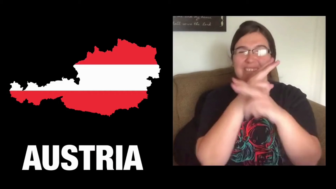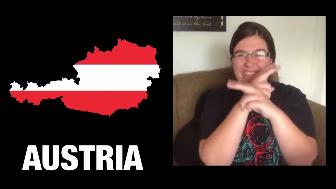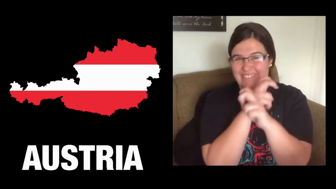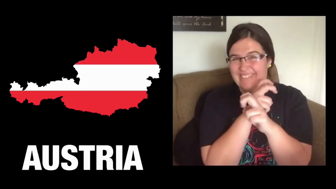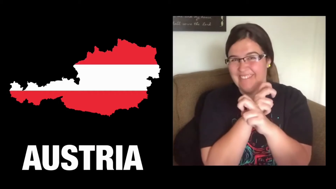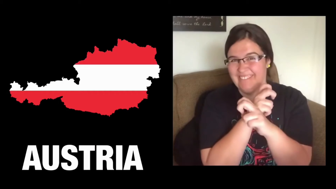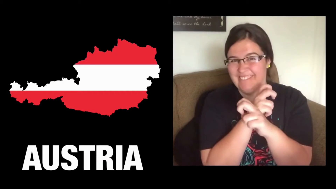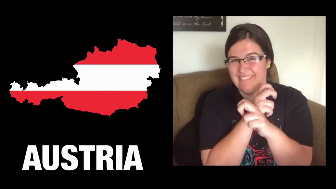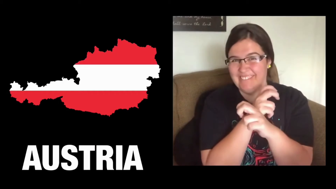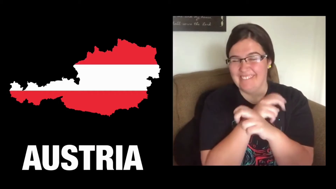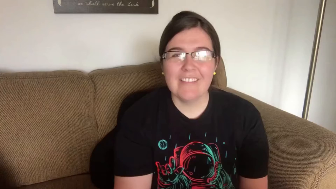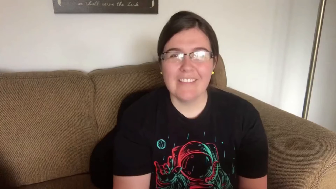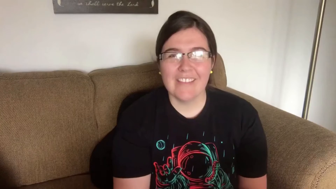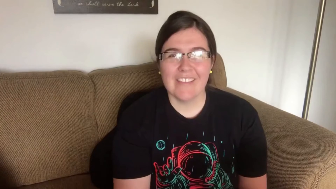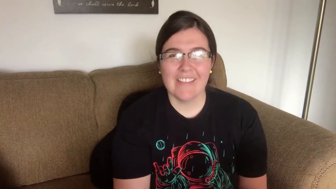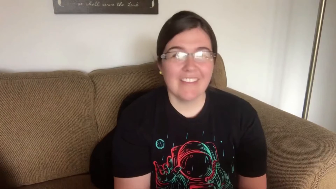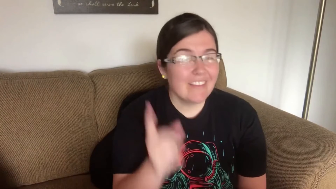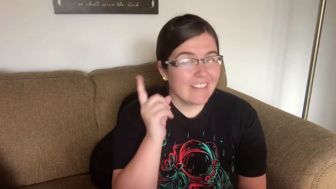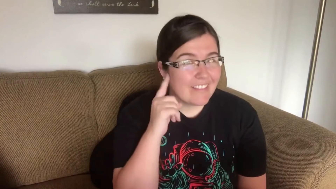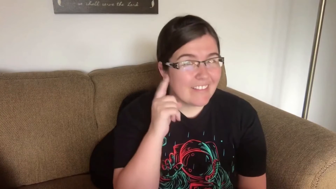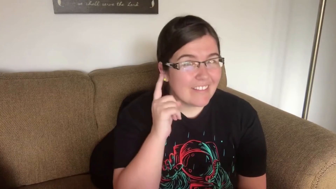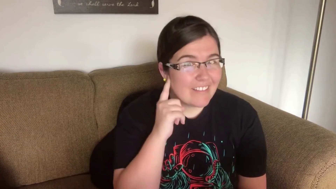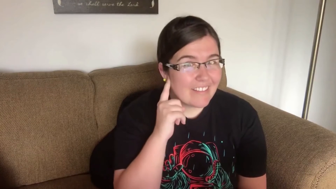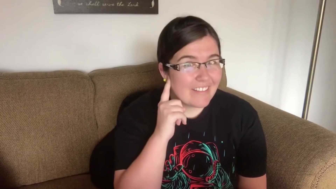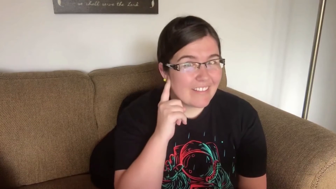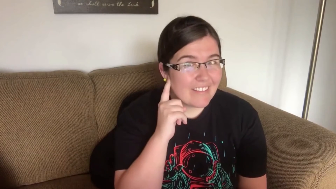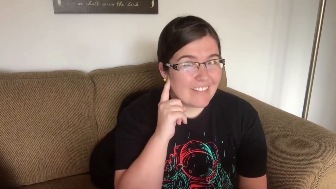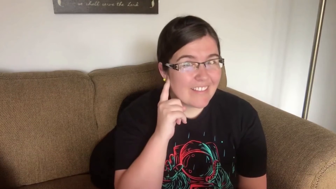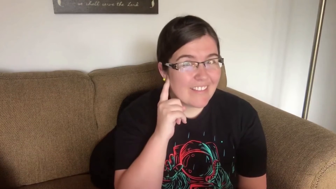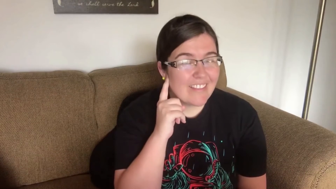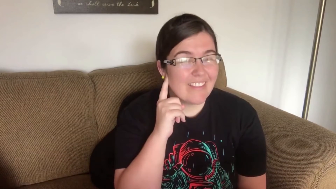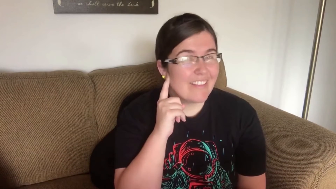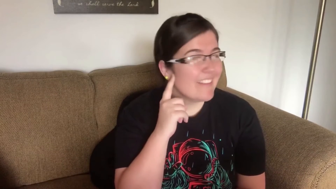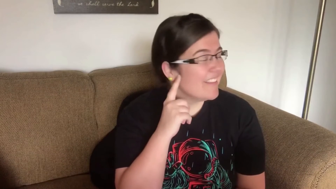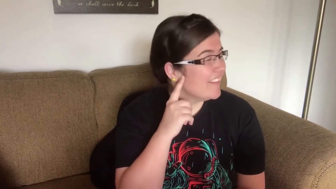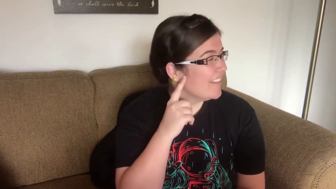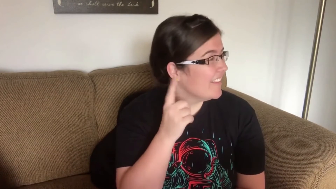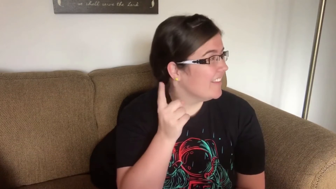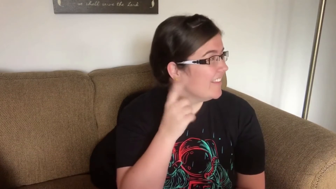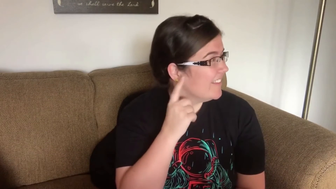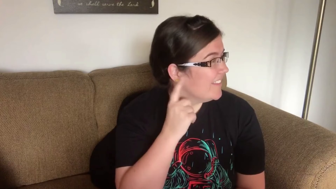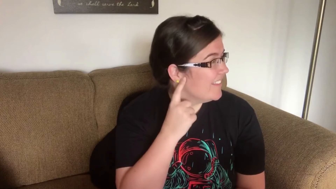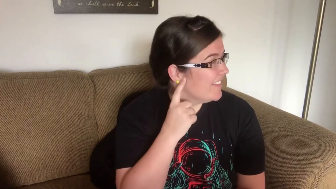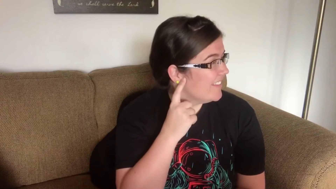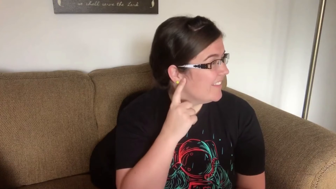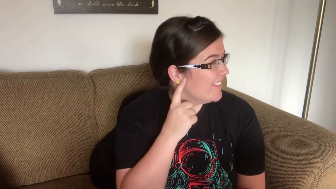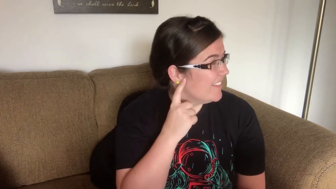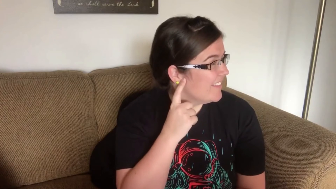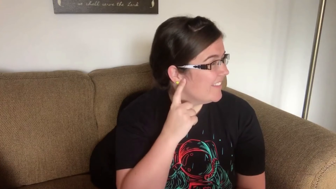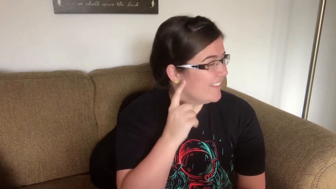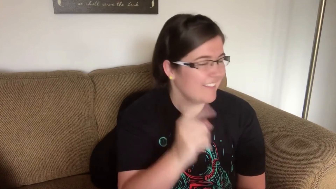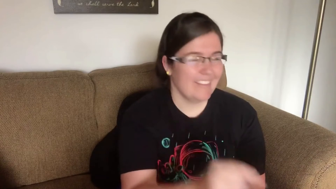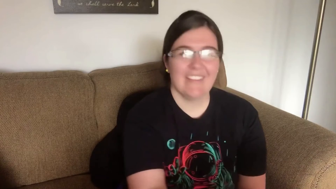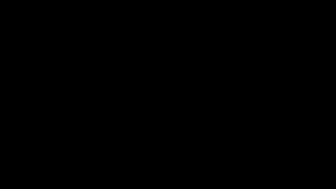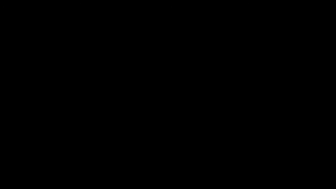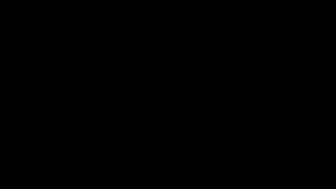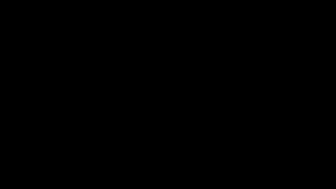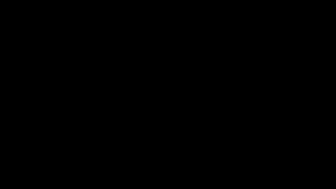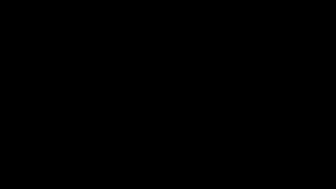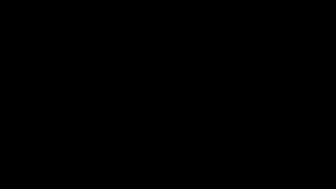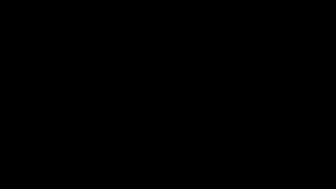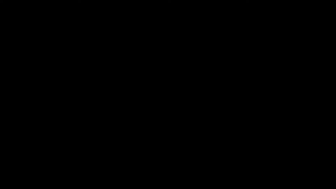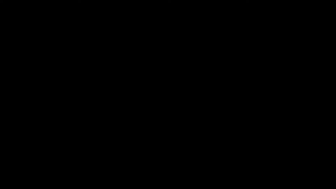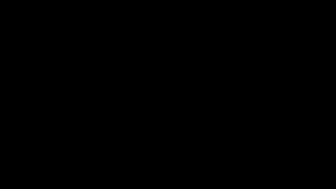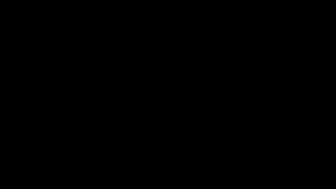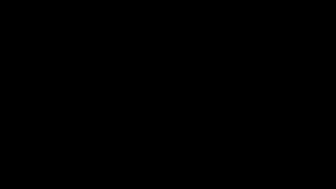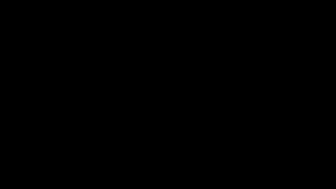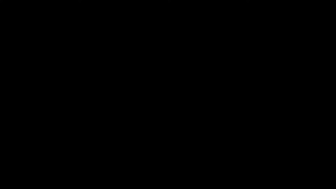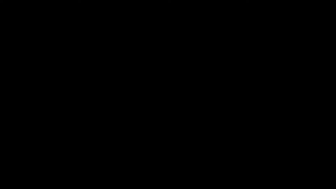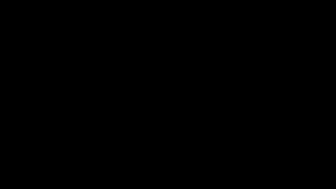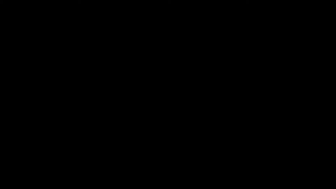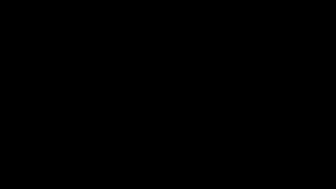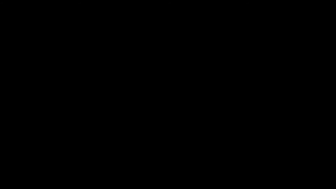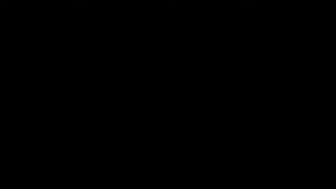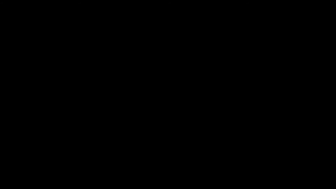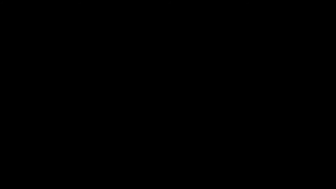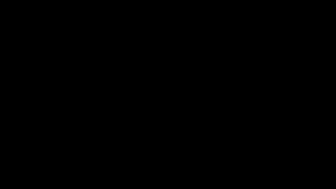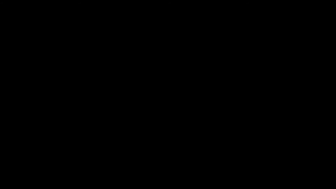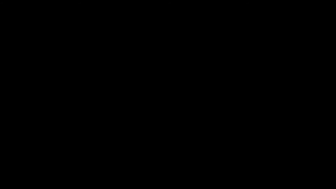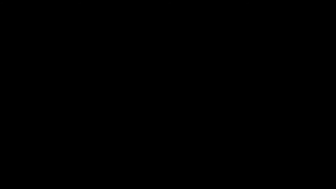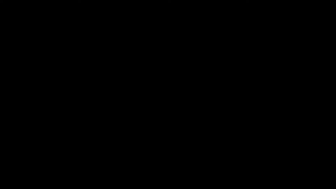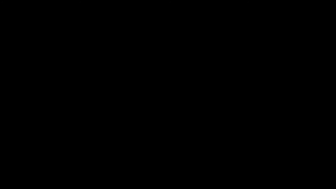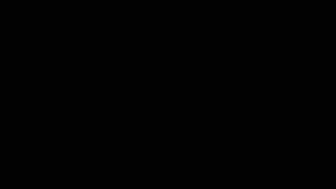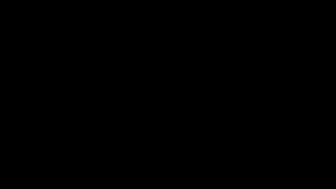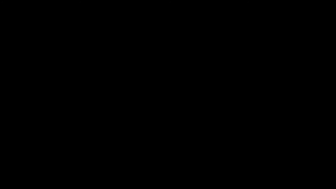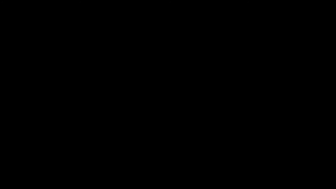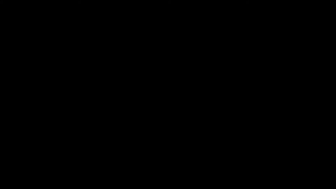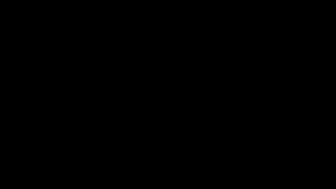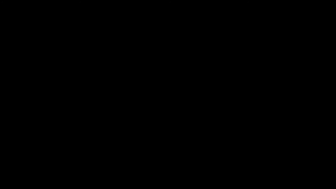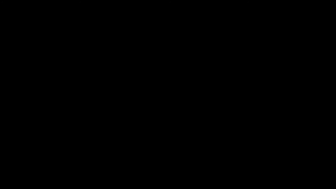HEARING